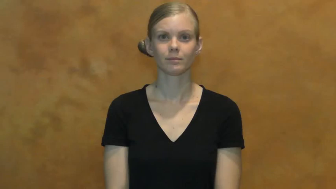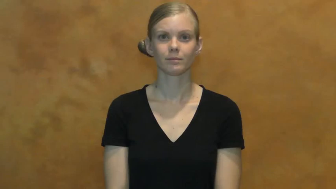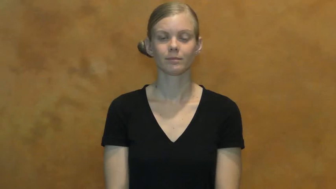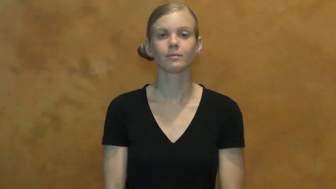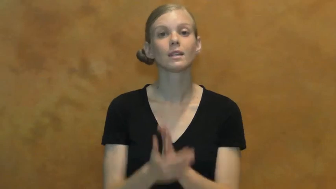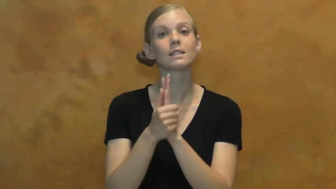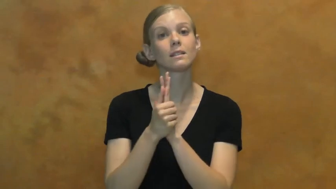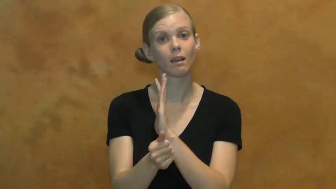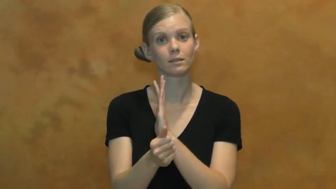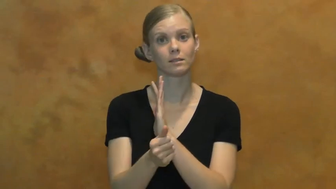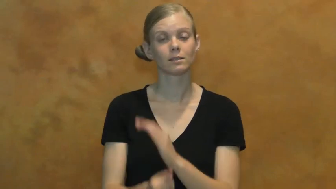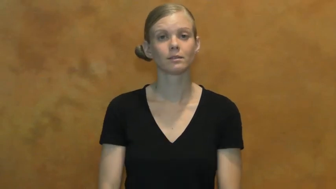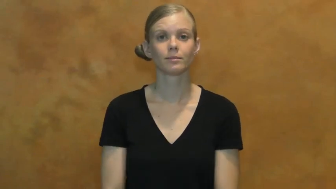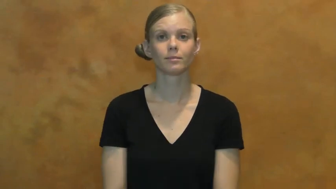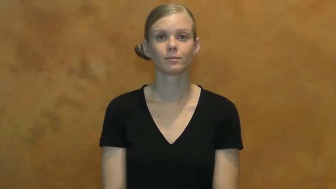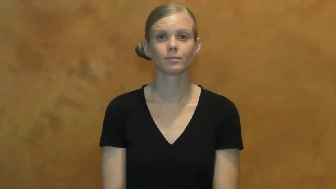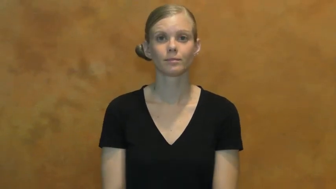skills